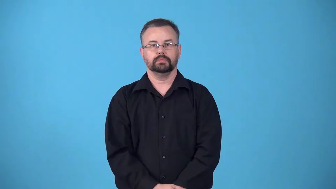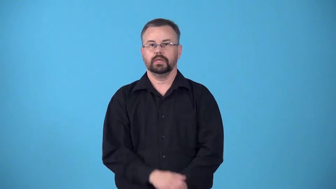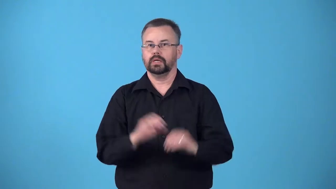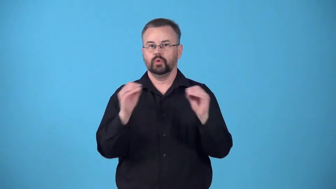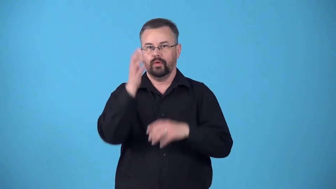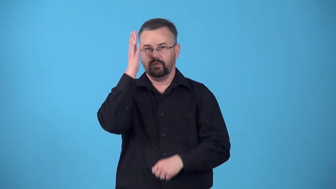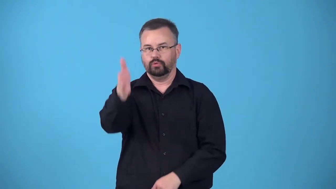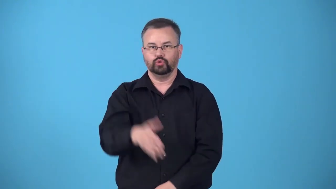futureless